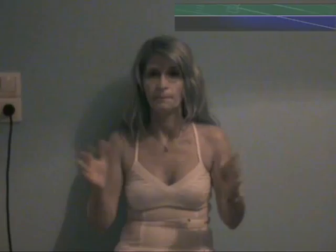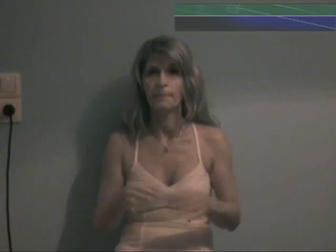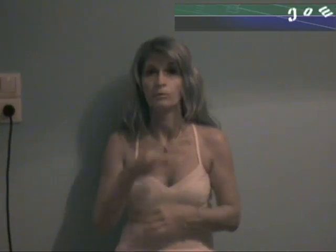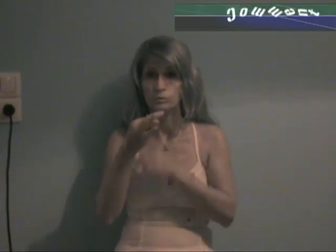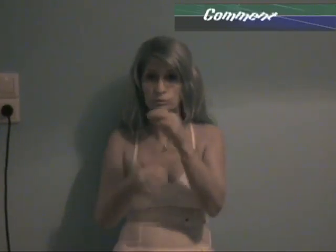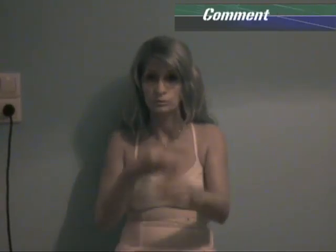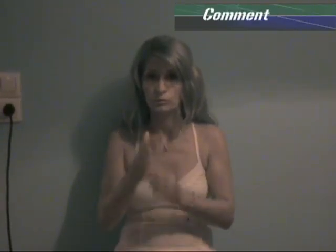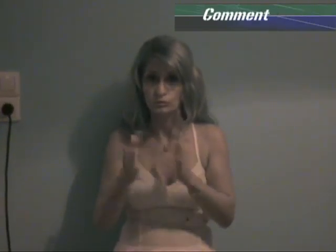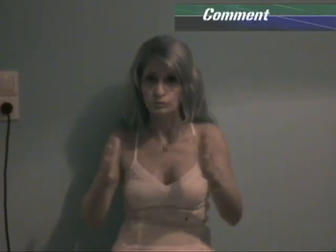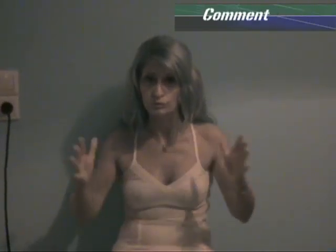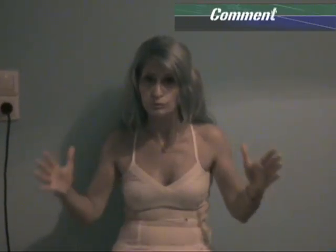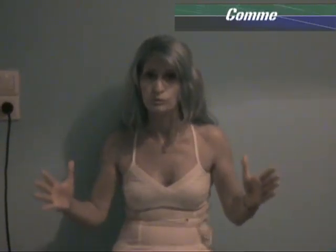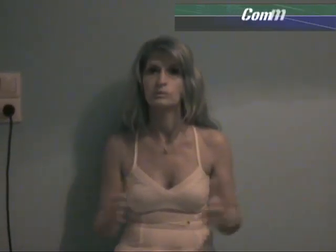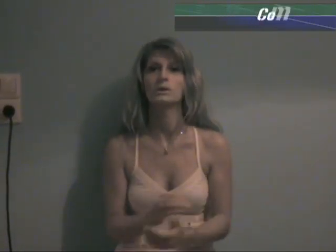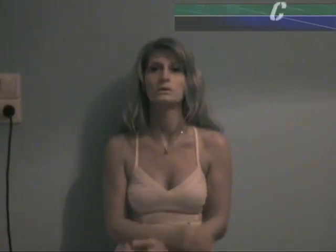Comment